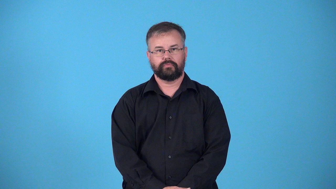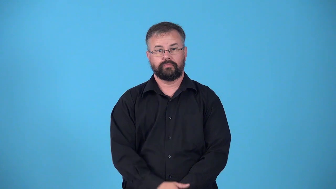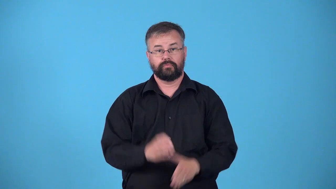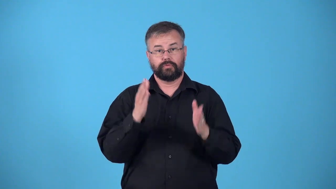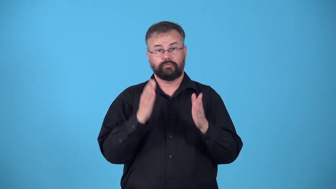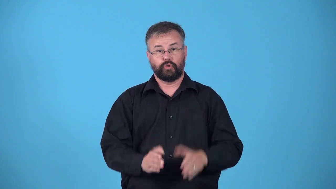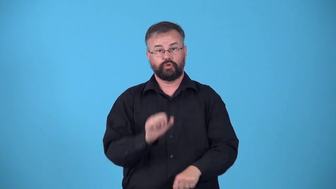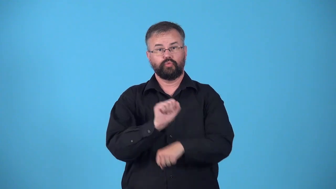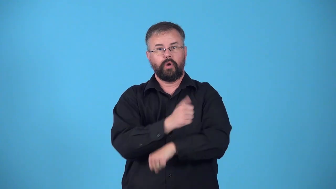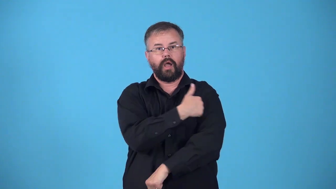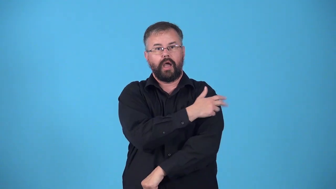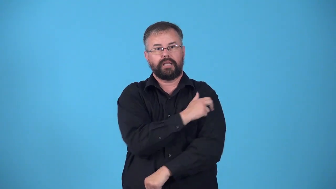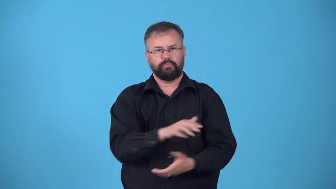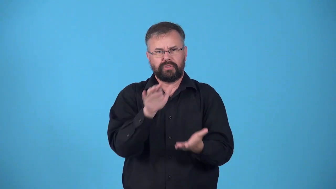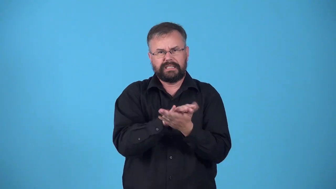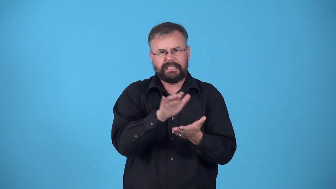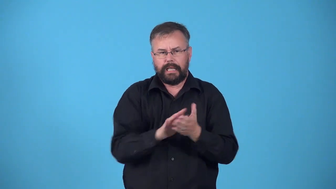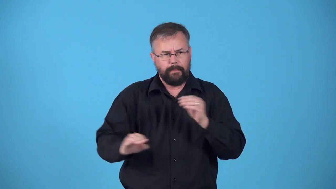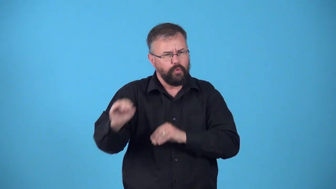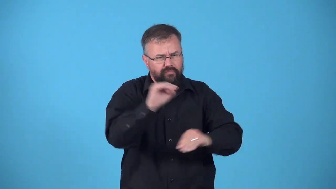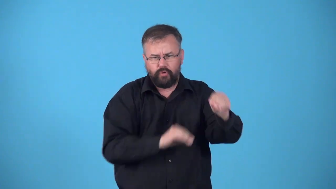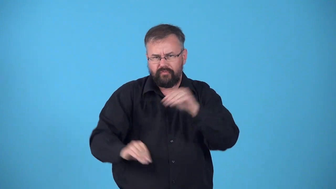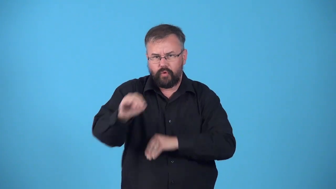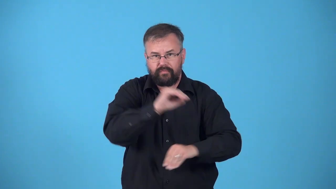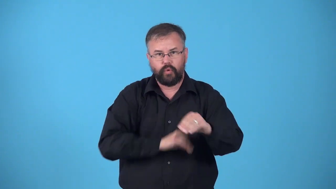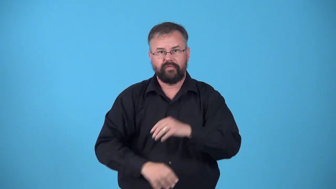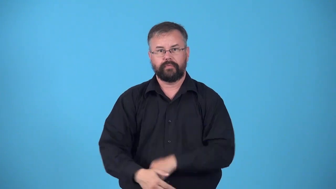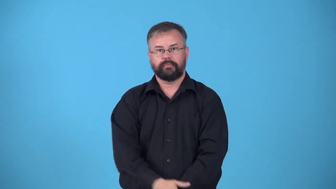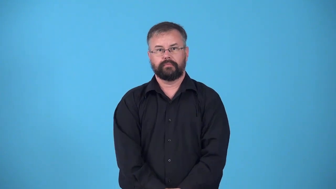orderly